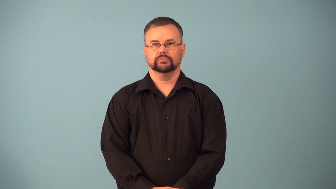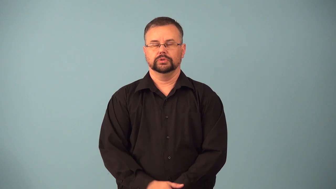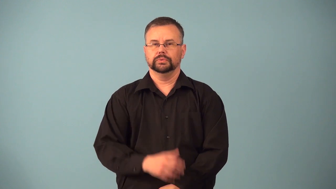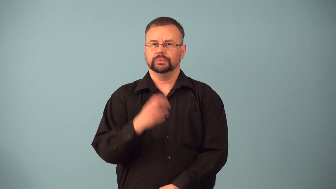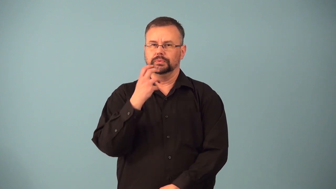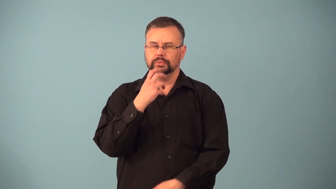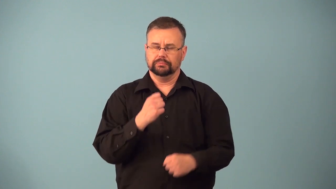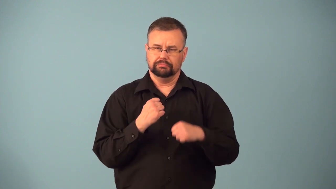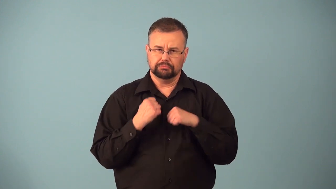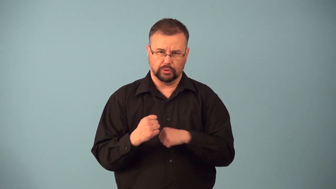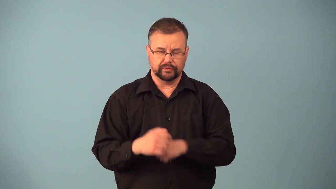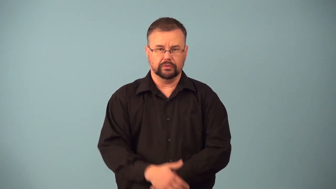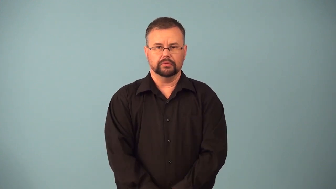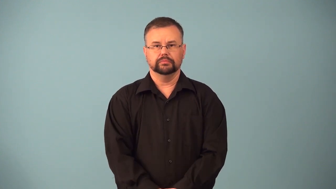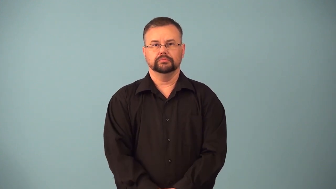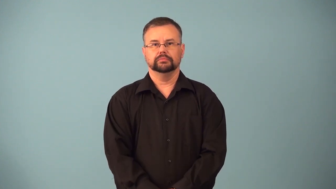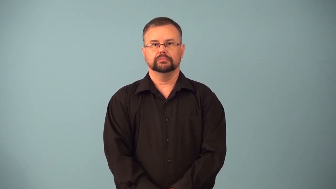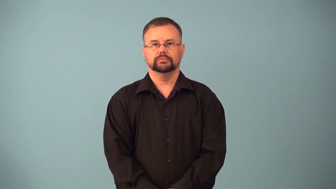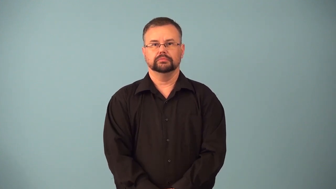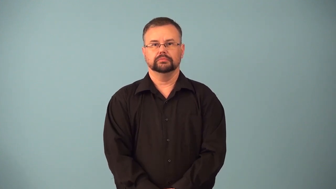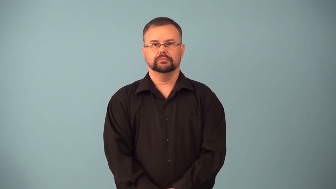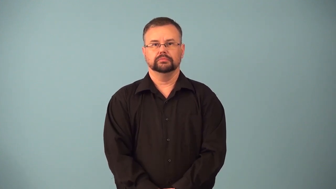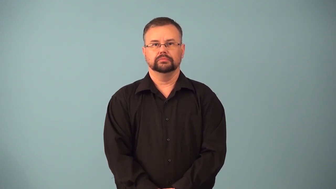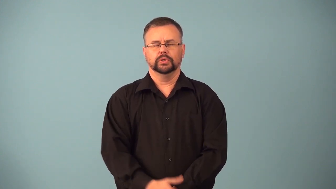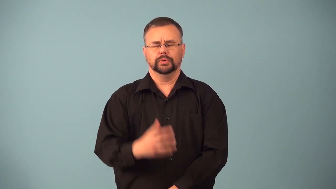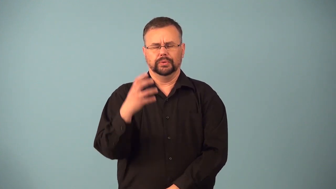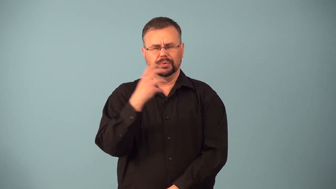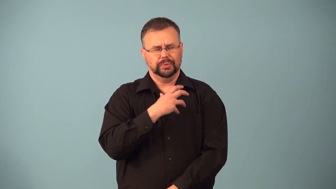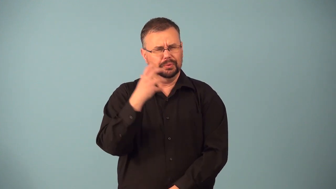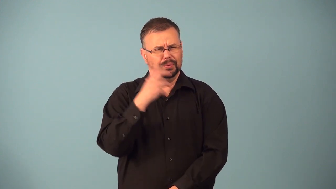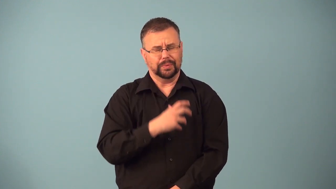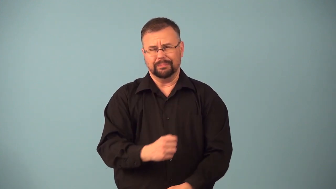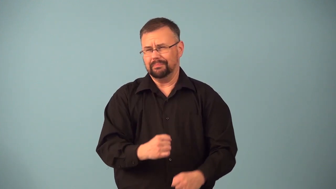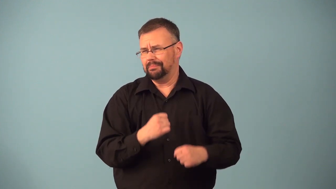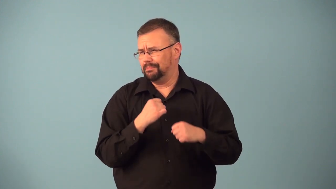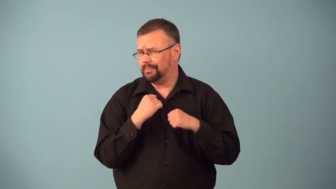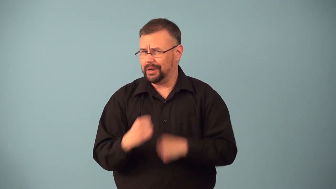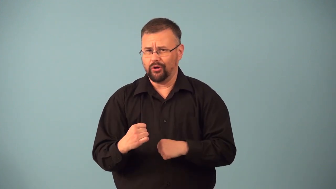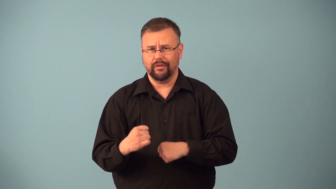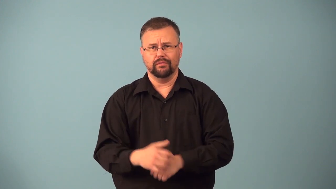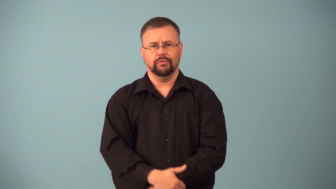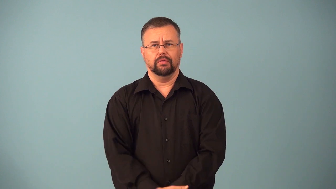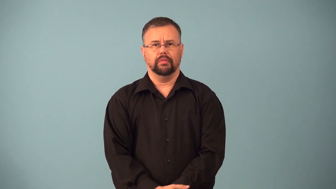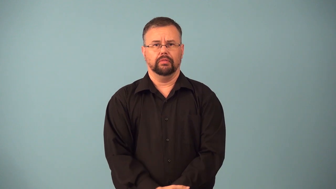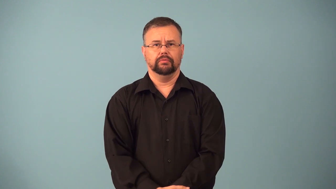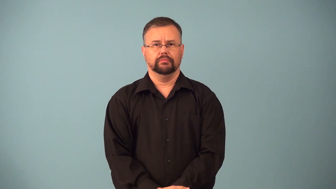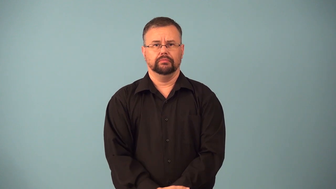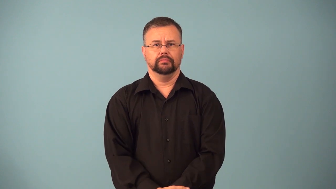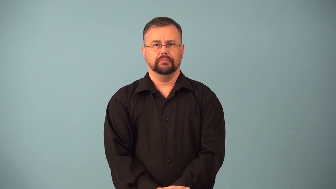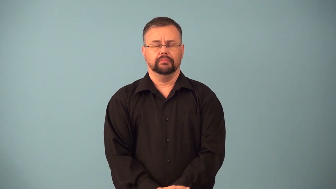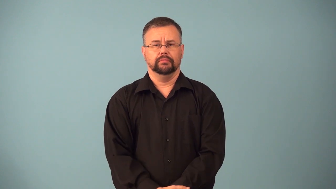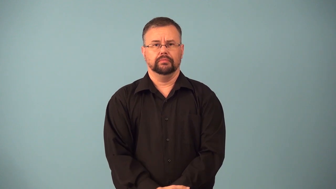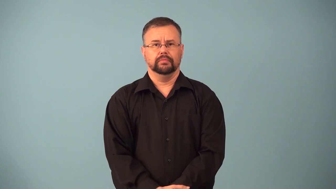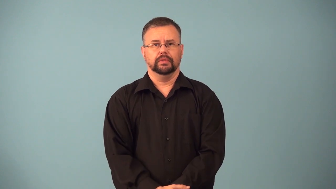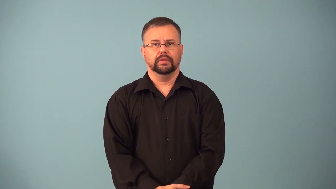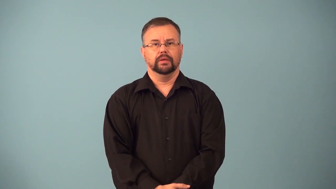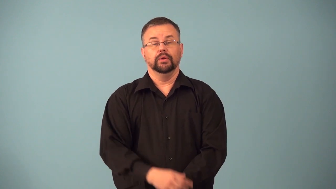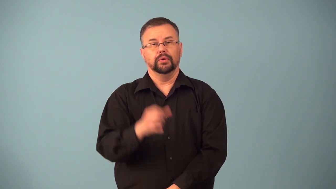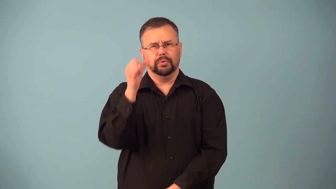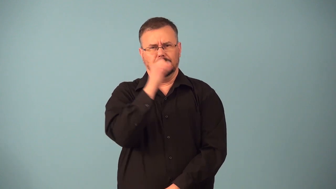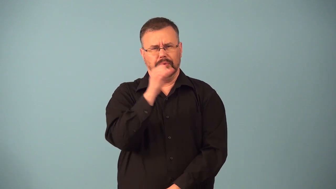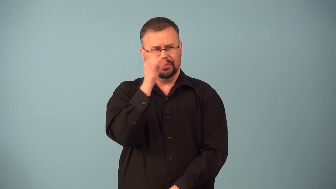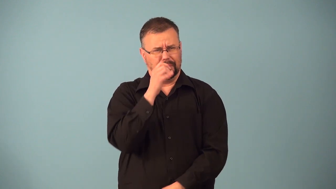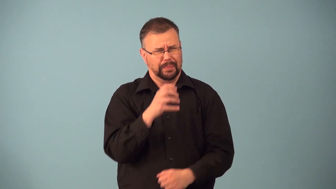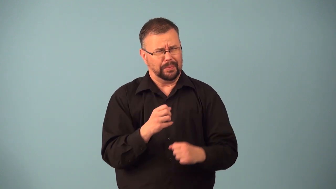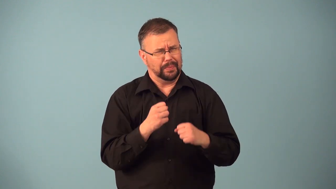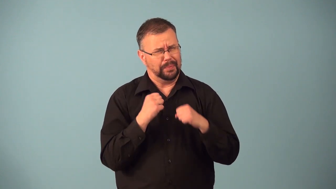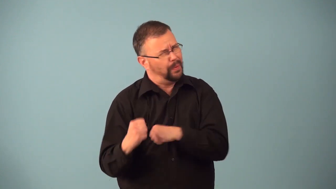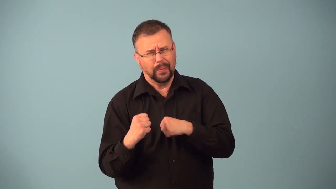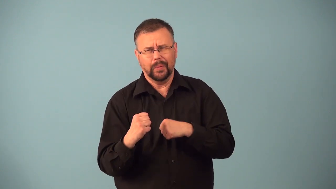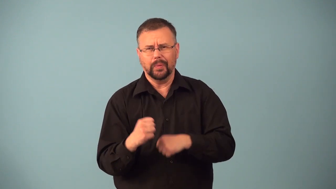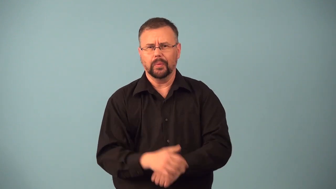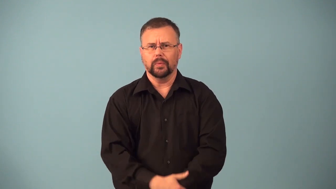intense,intenser,intensest